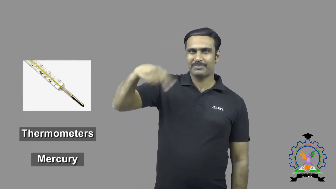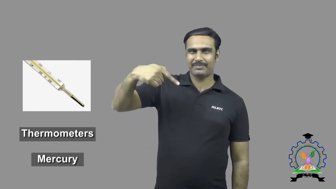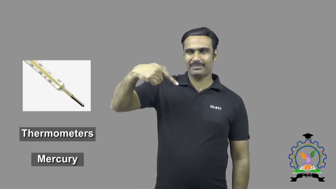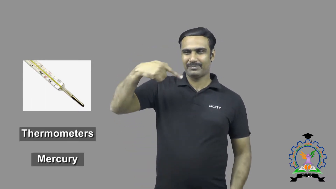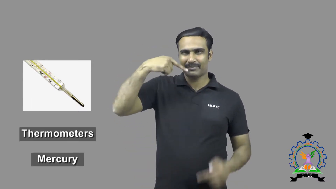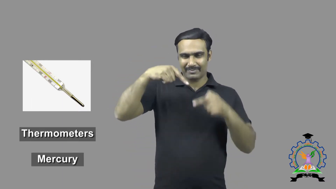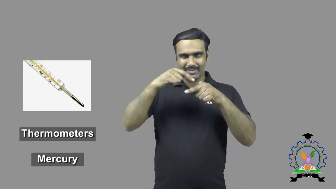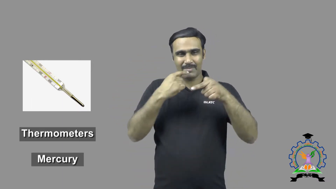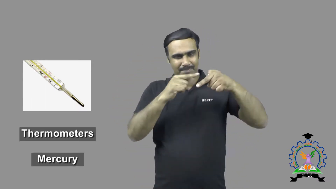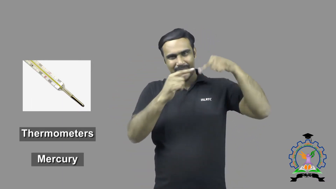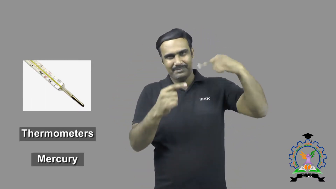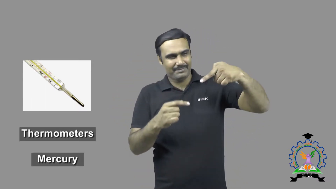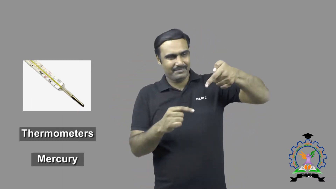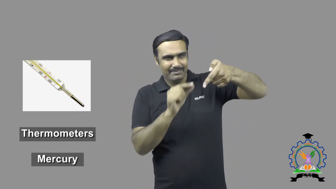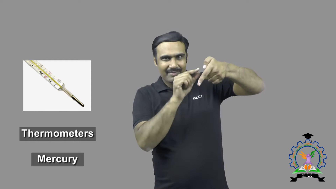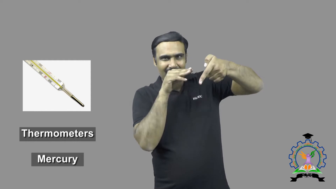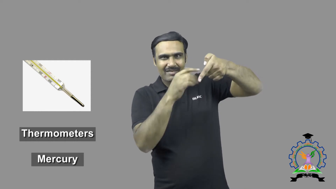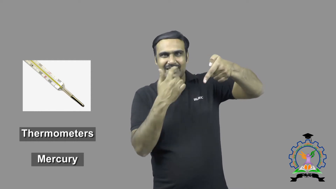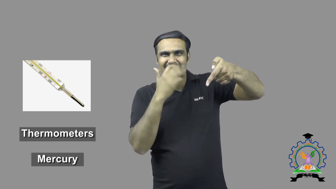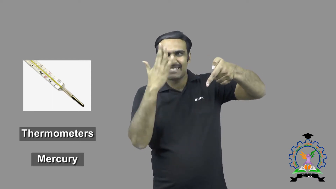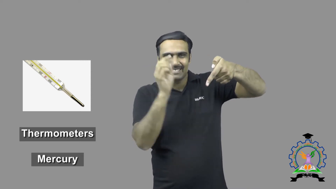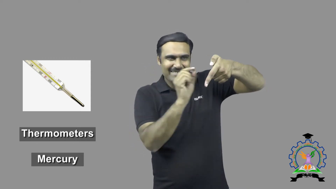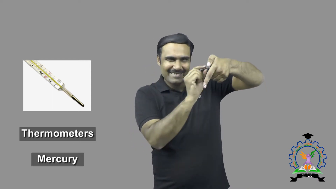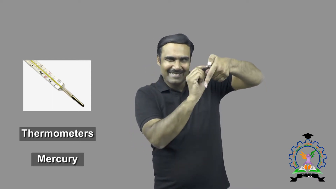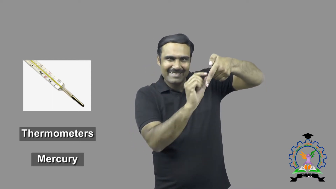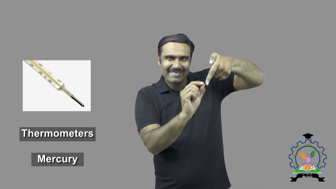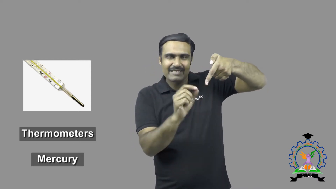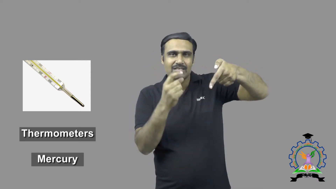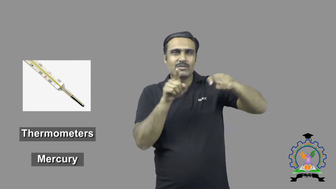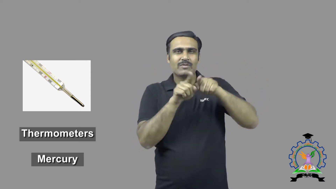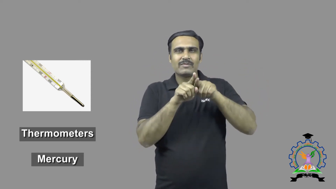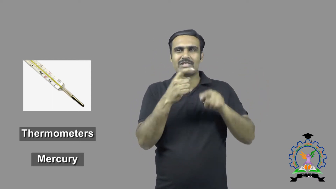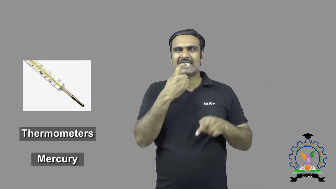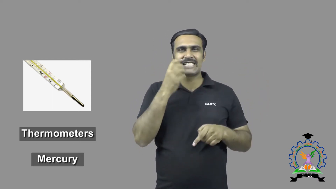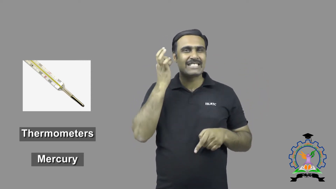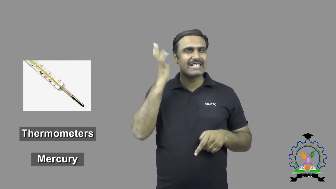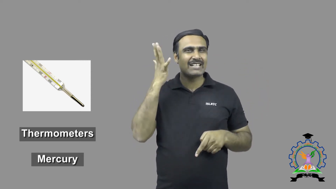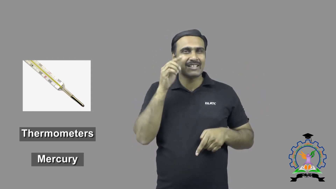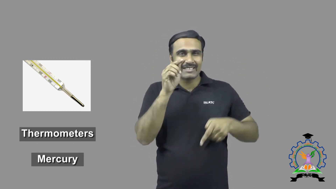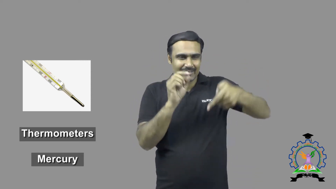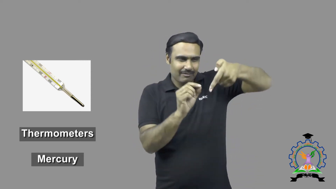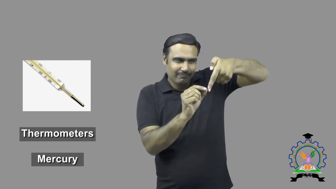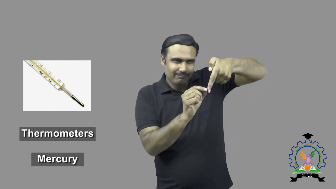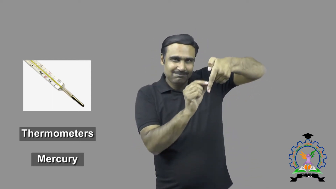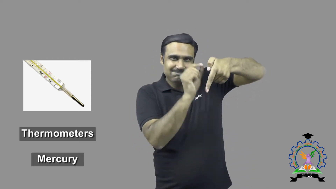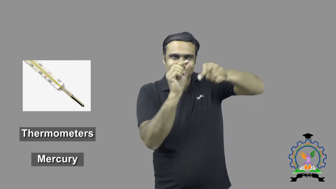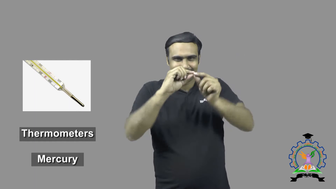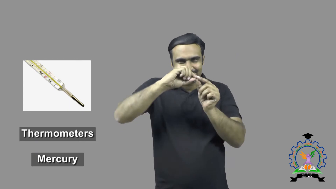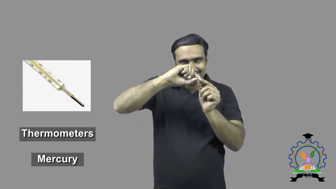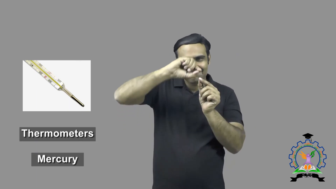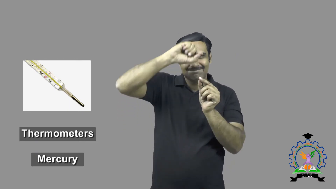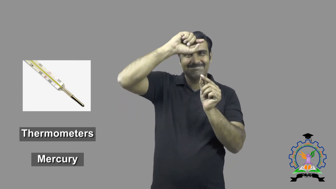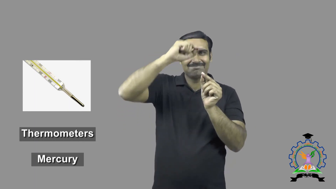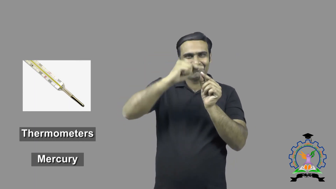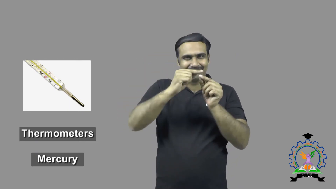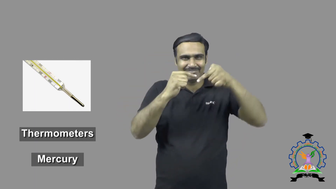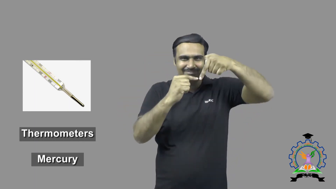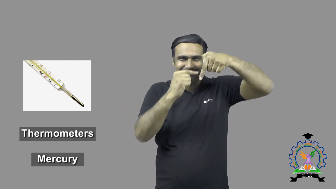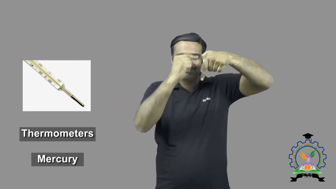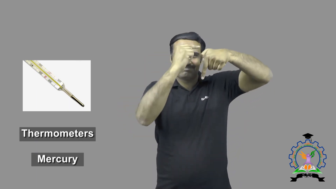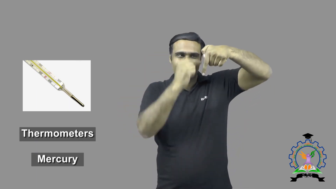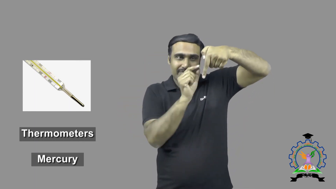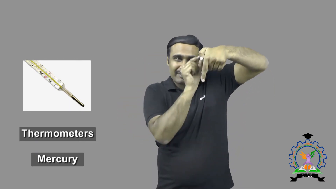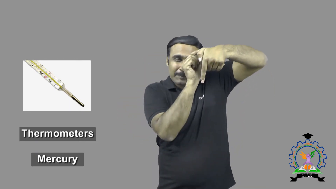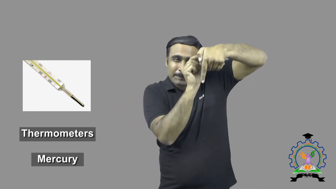Thermometers, Mercury